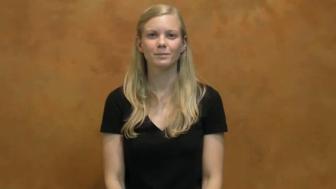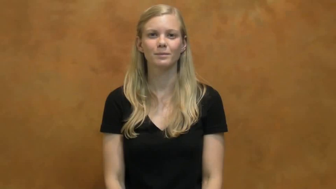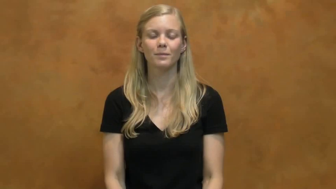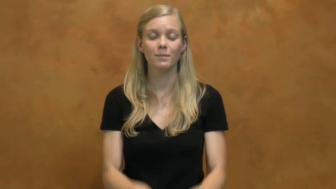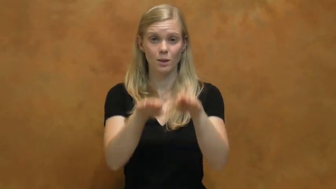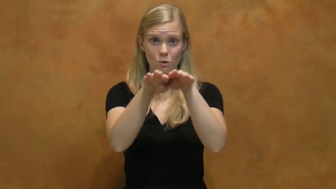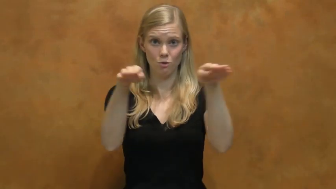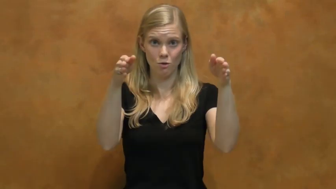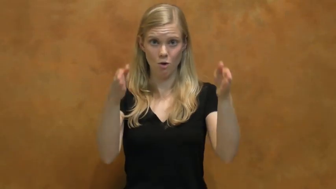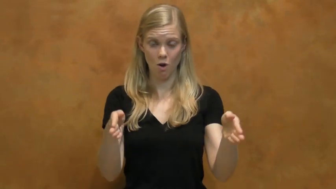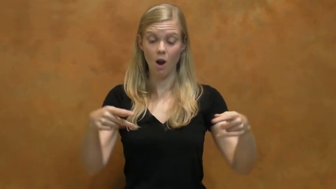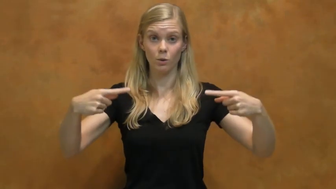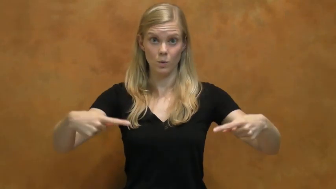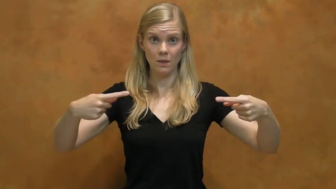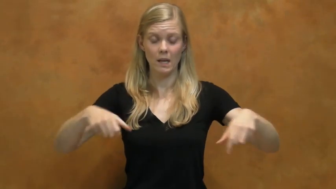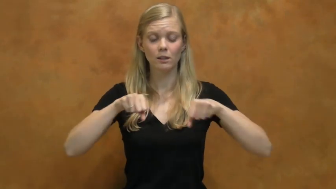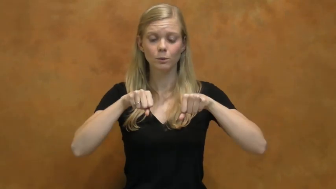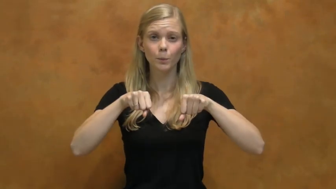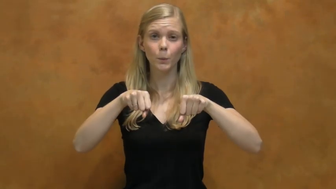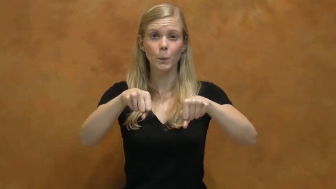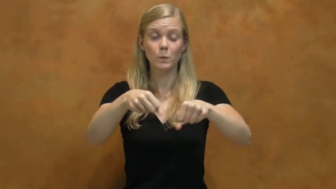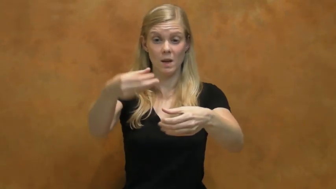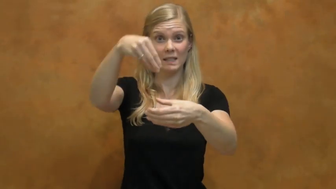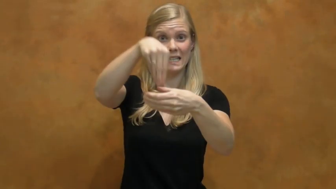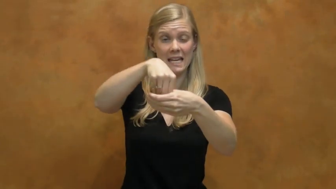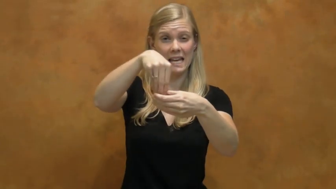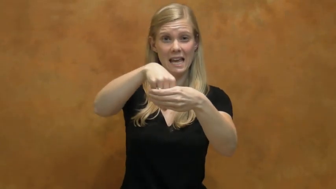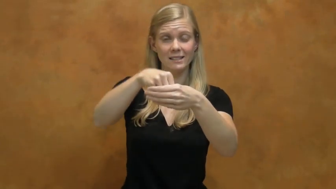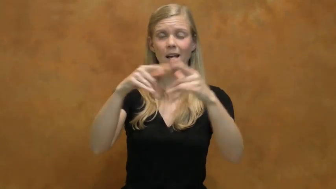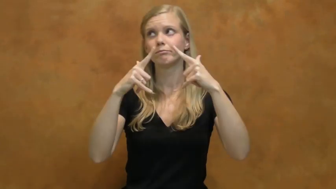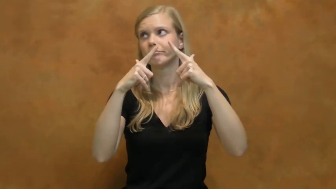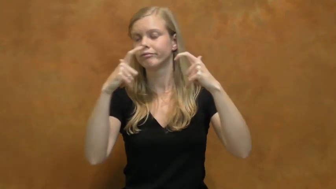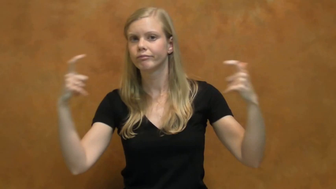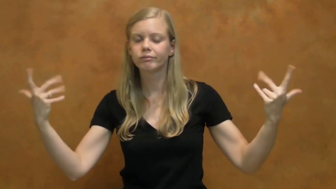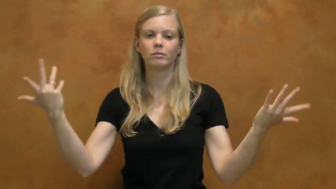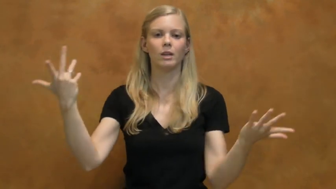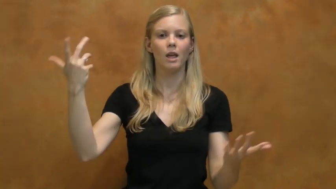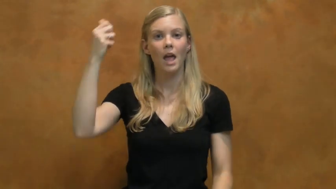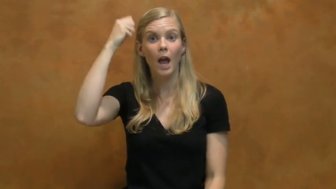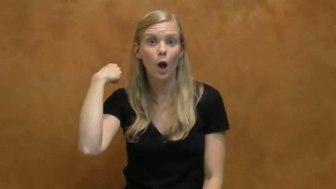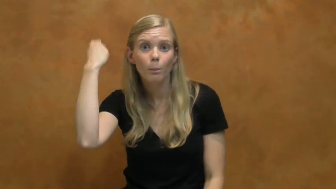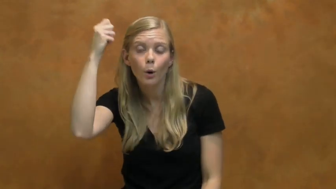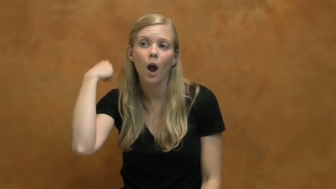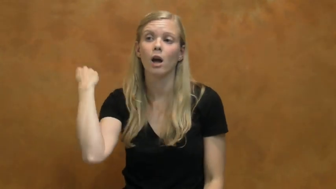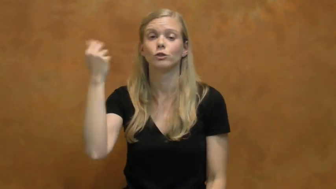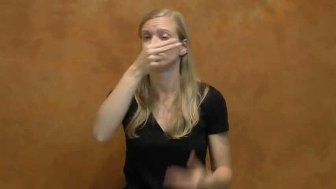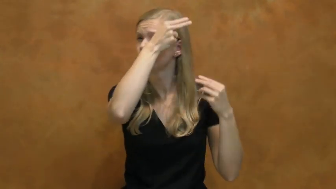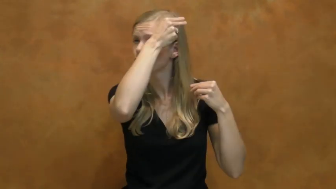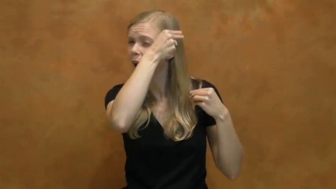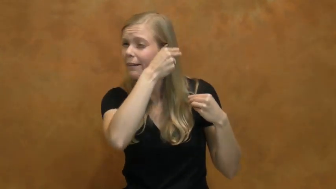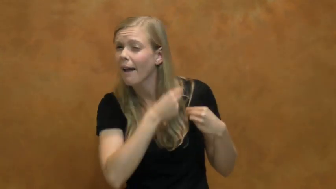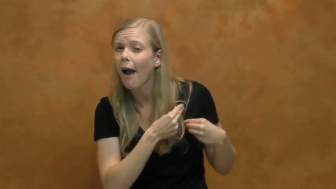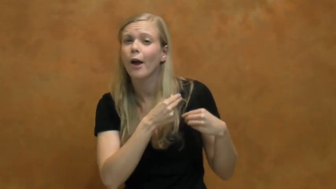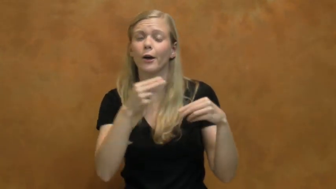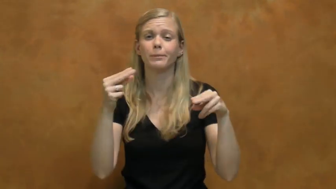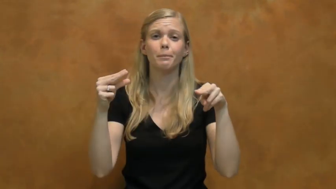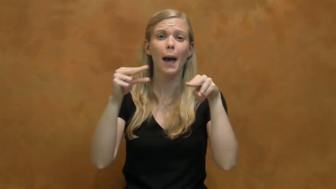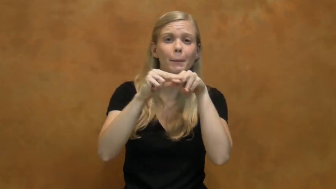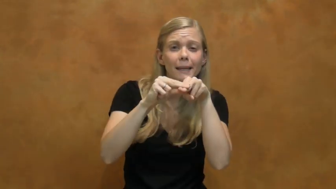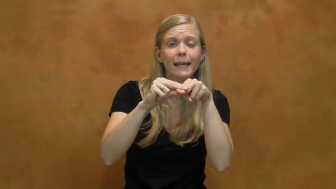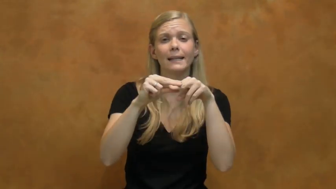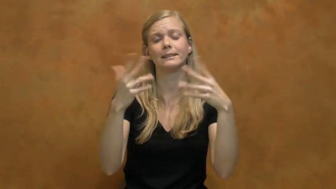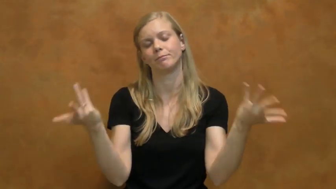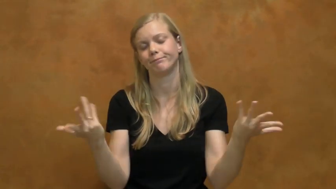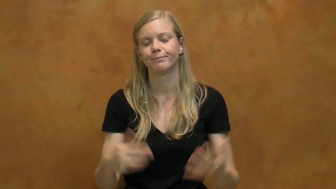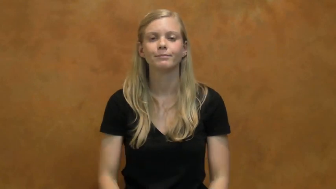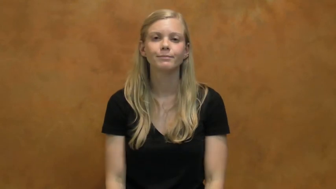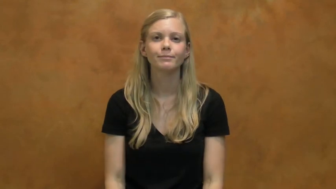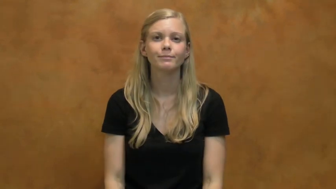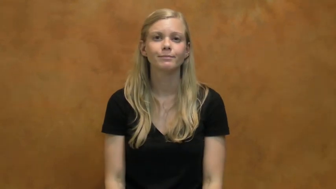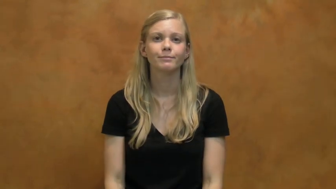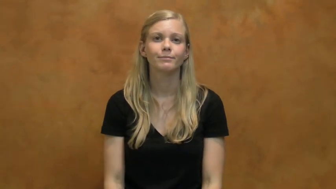salon trolley or salon cart